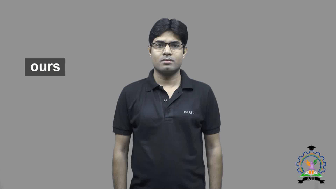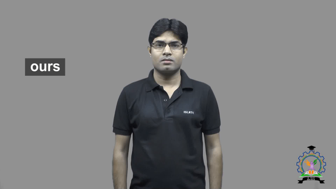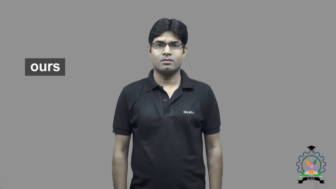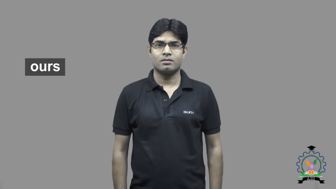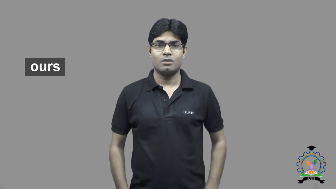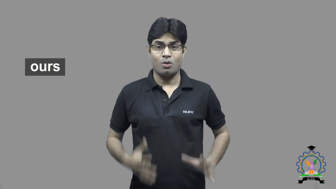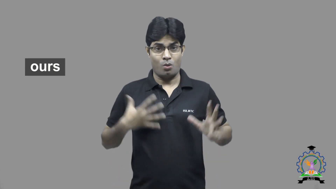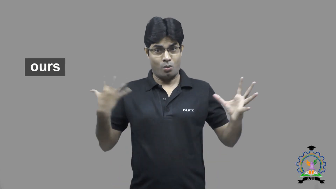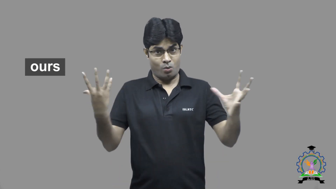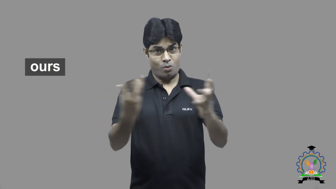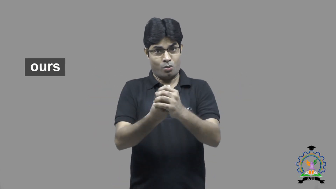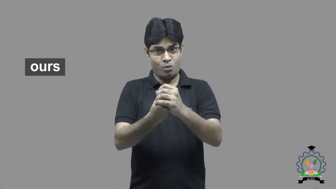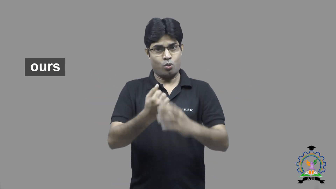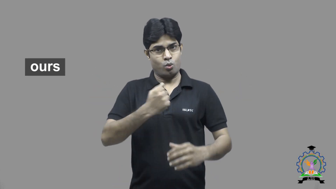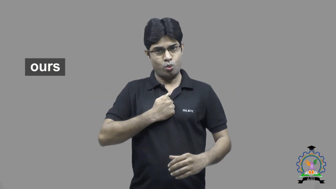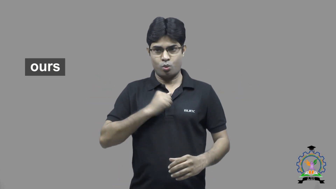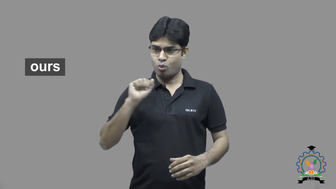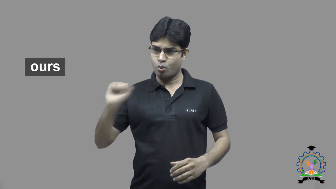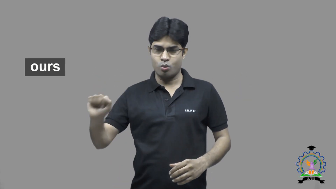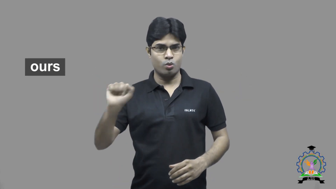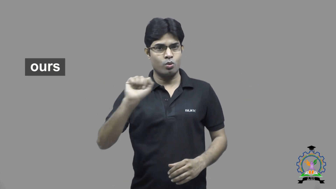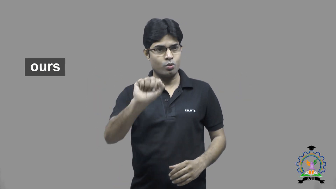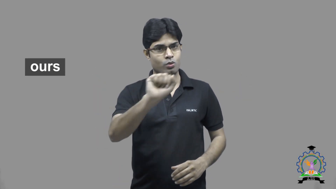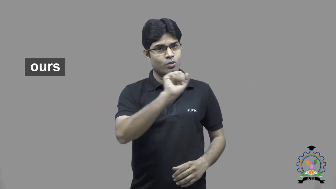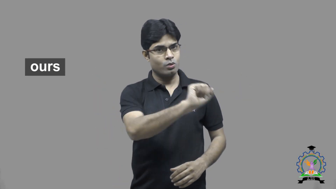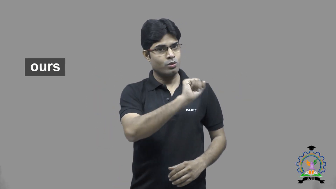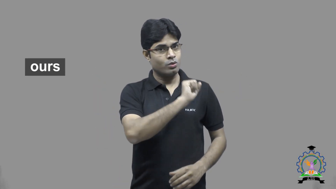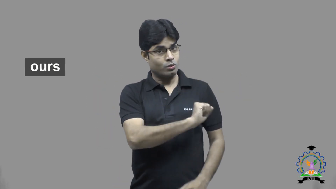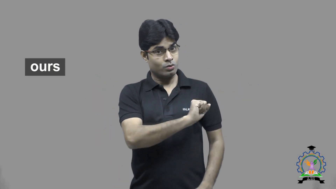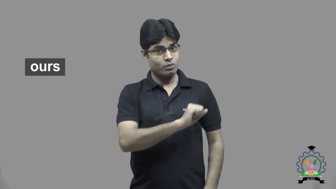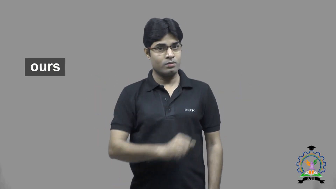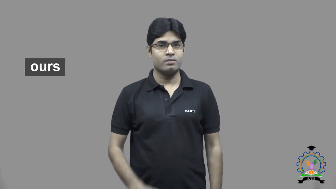ours